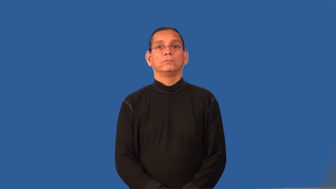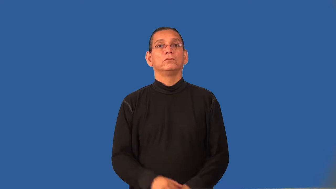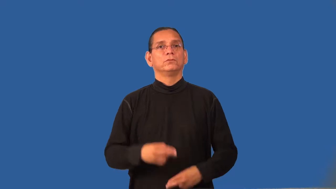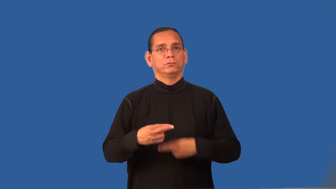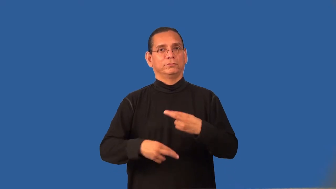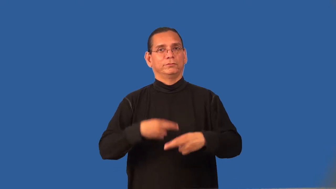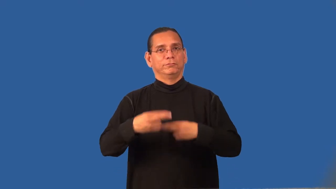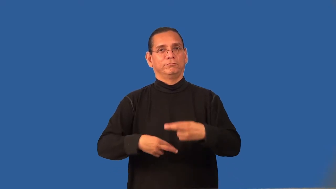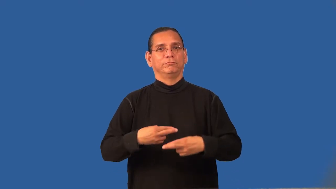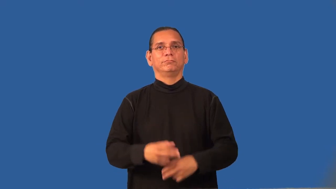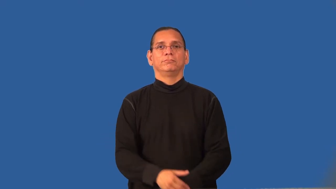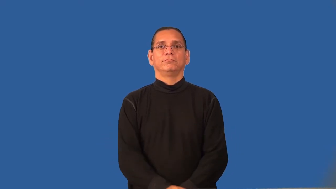recycle